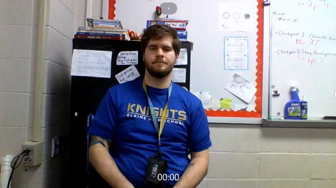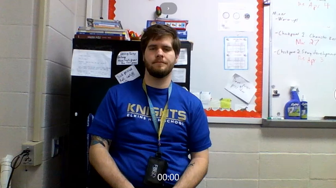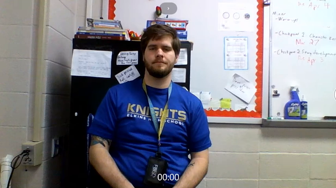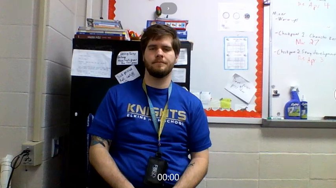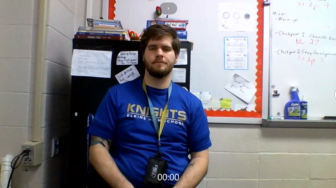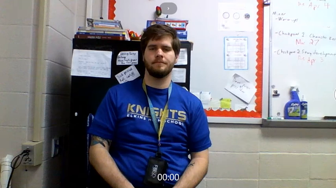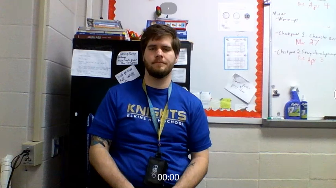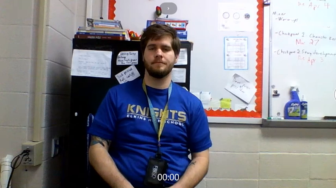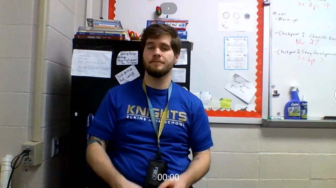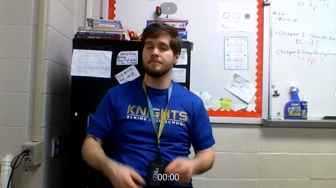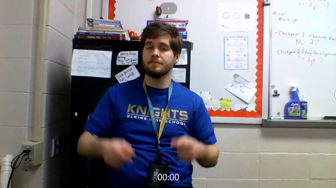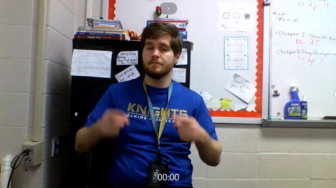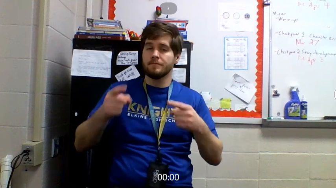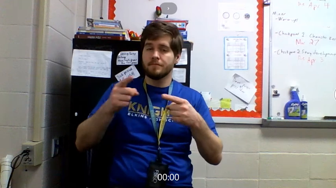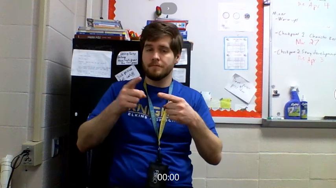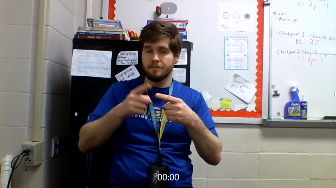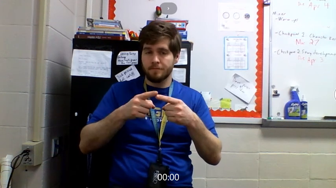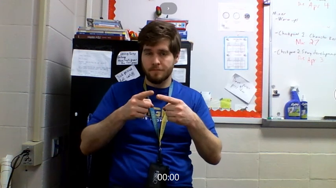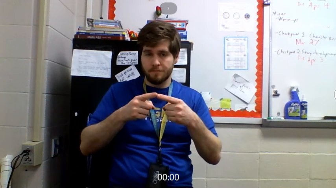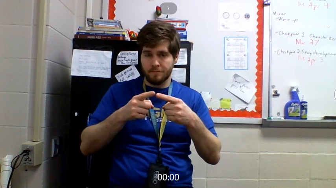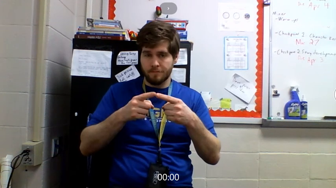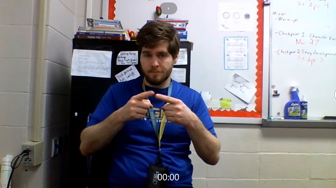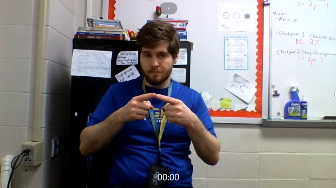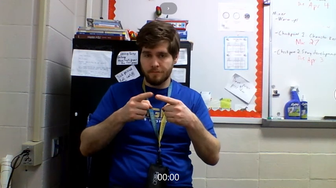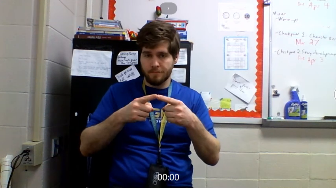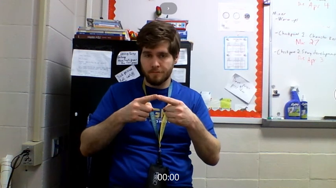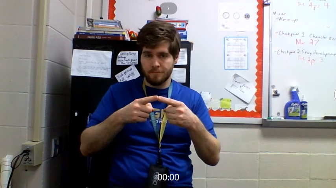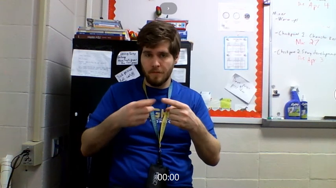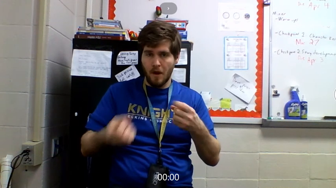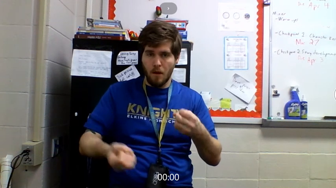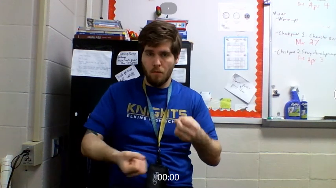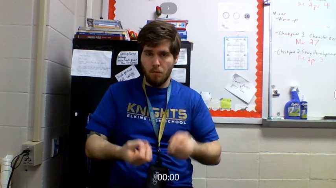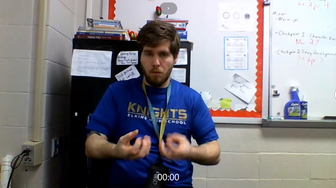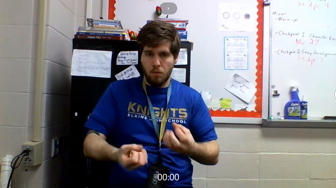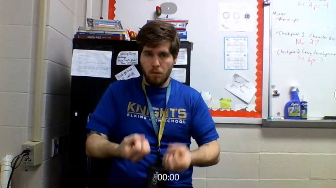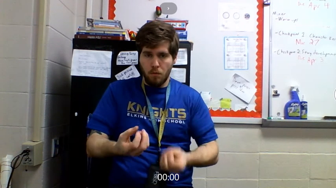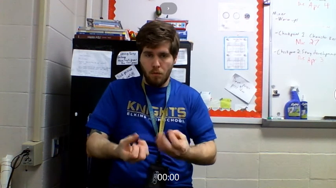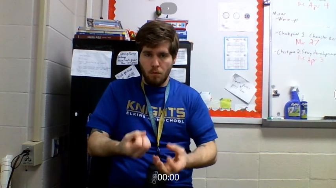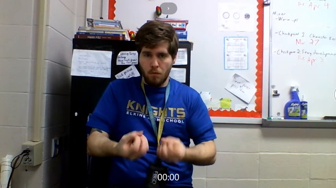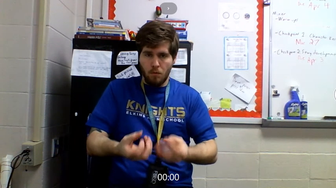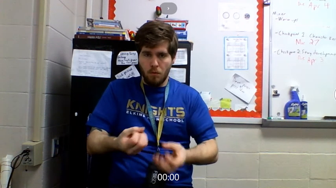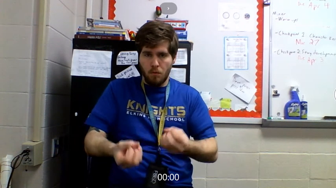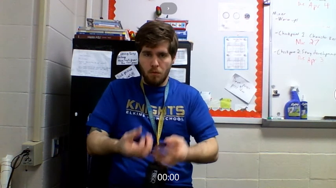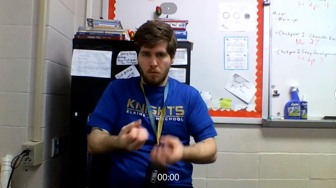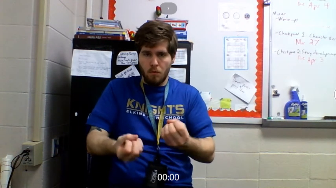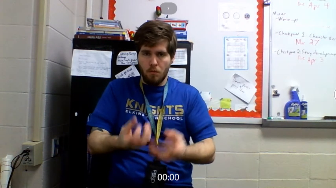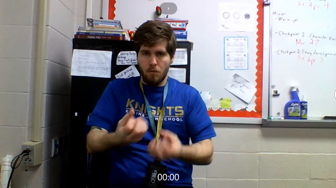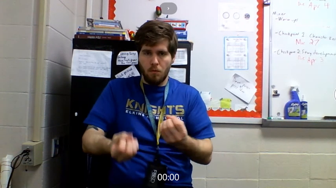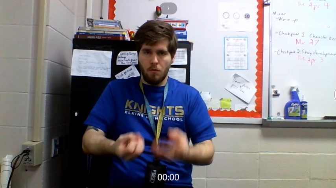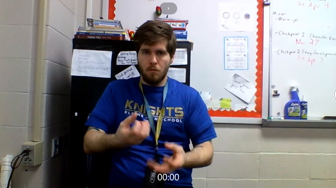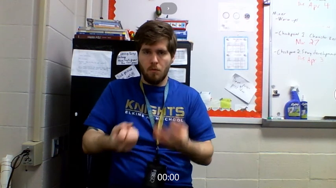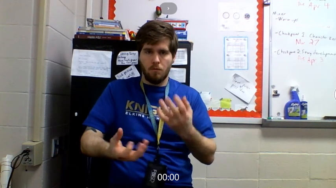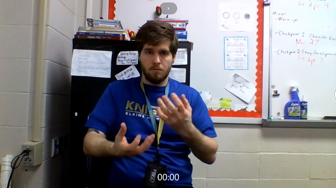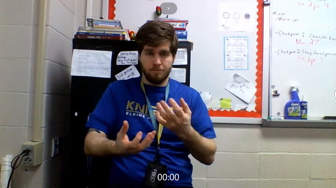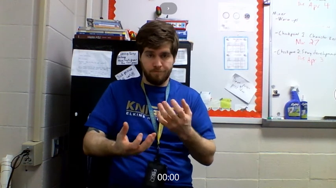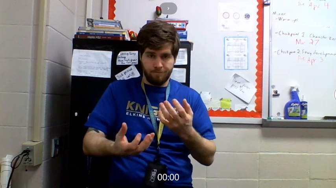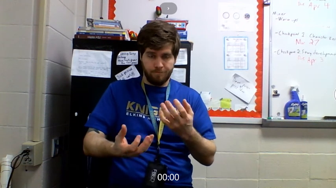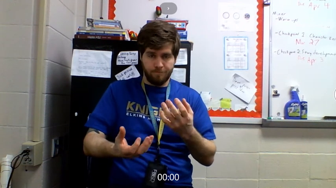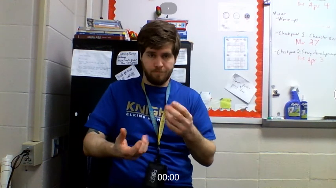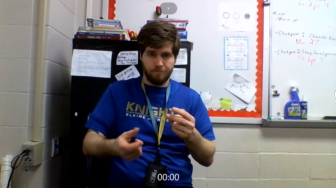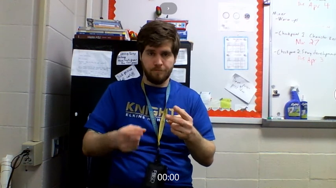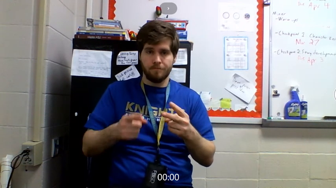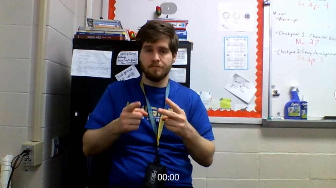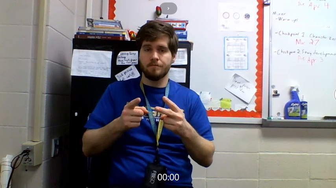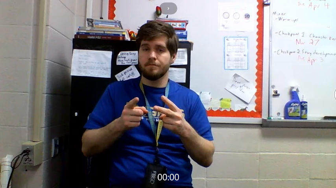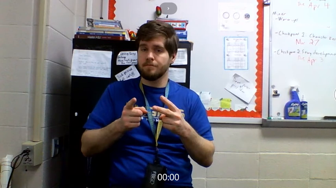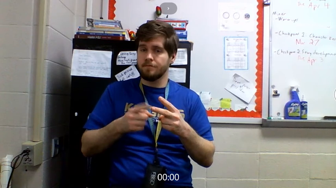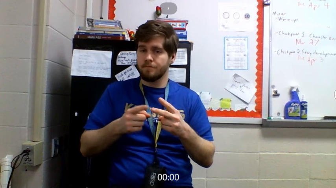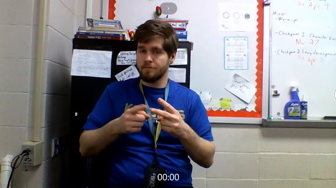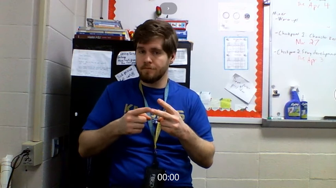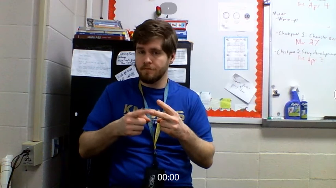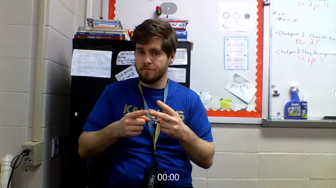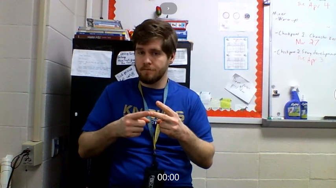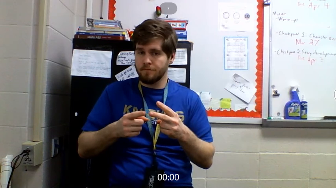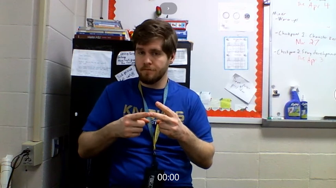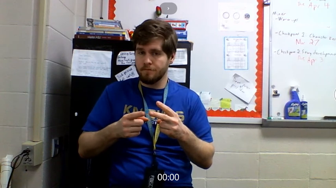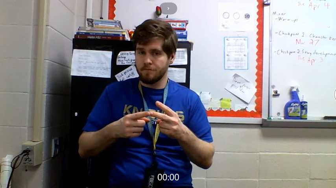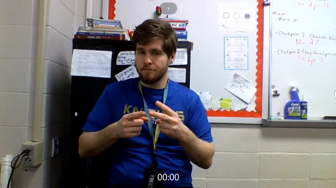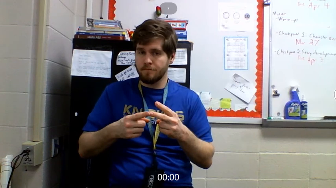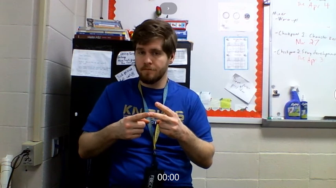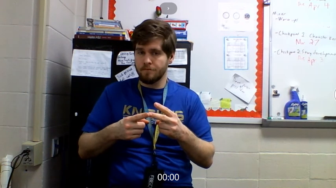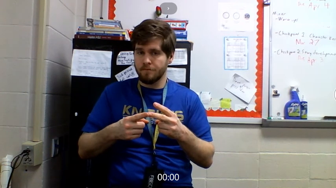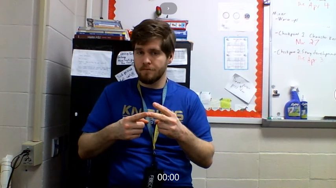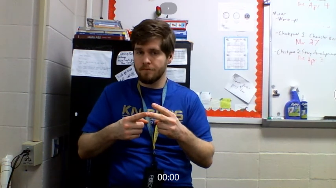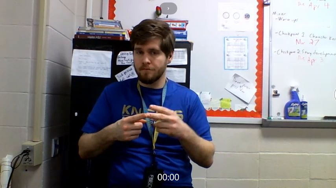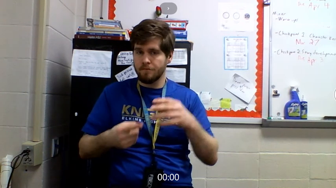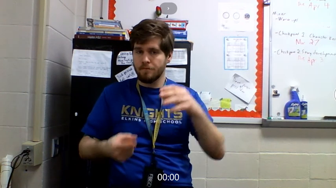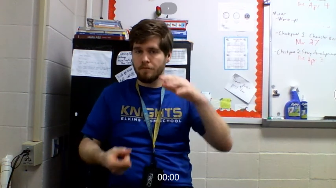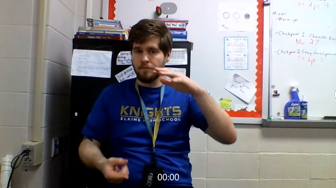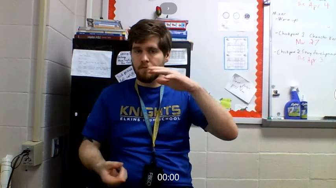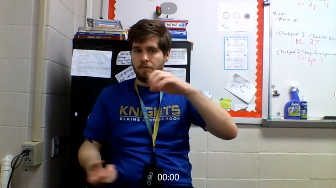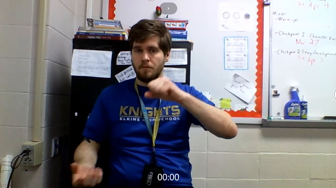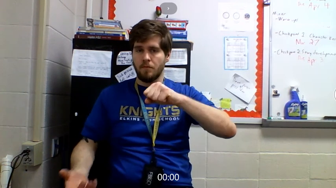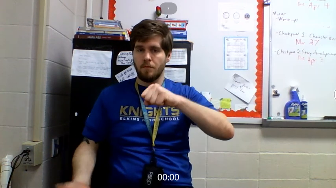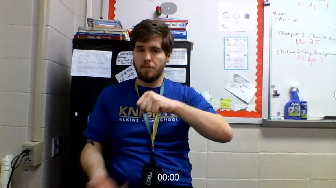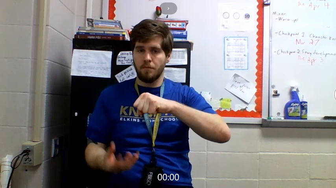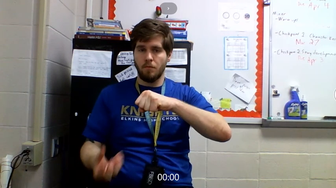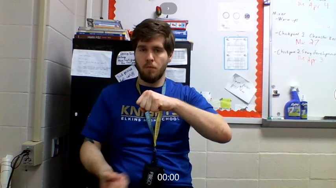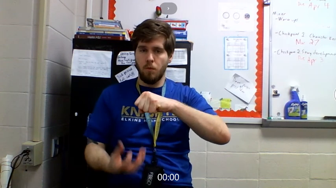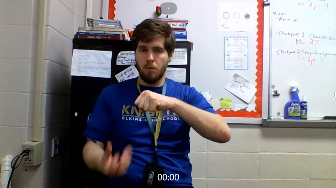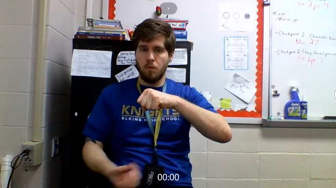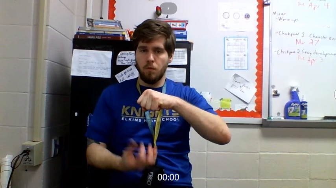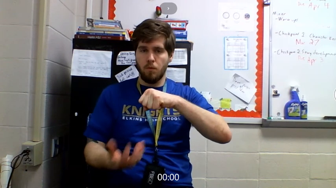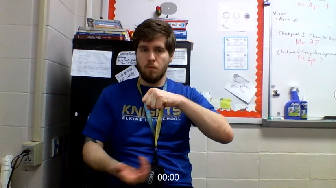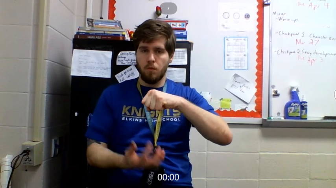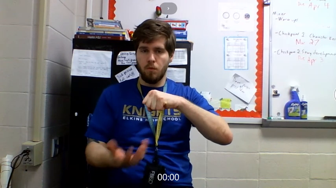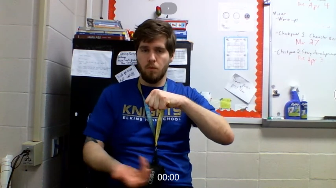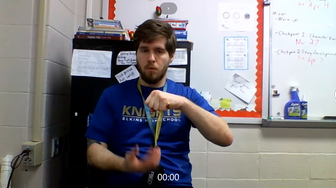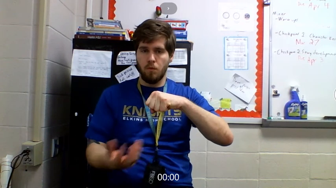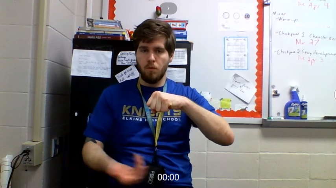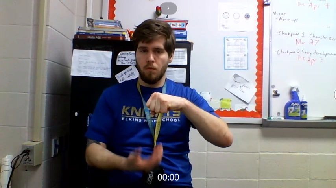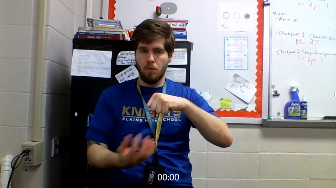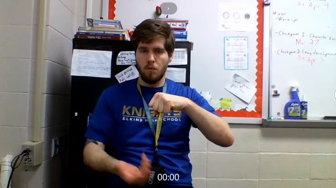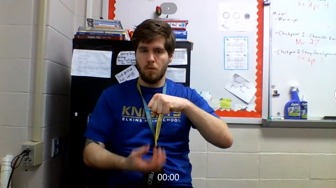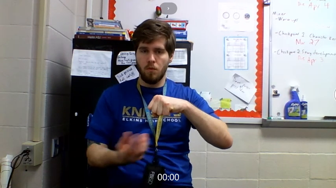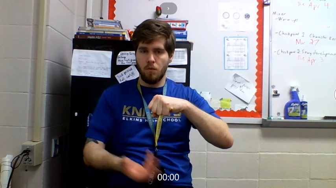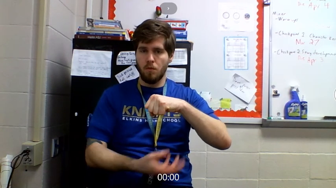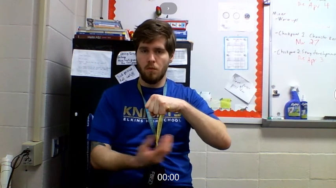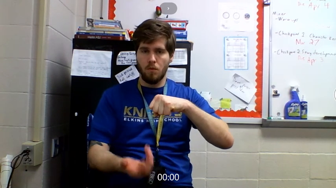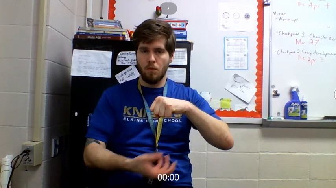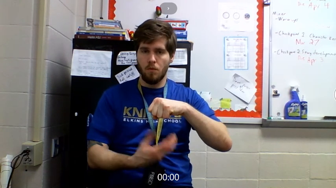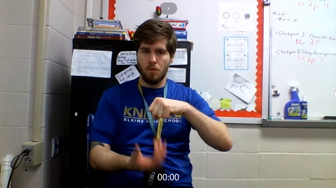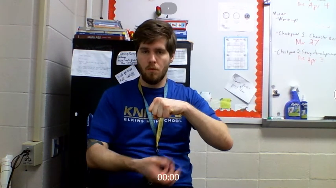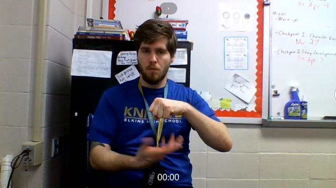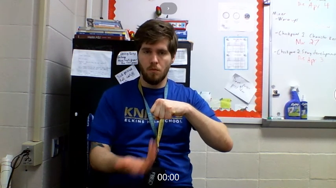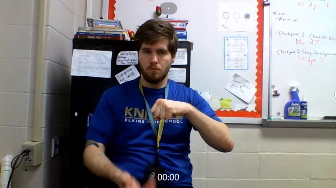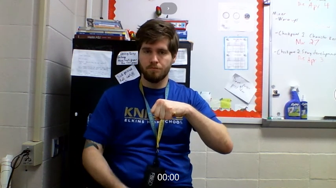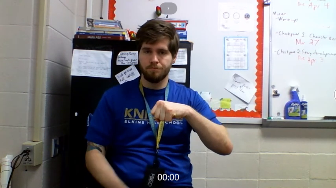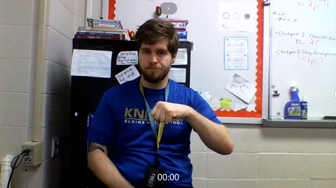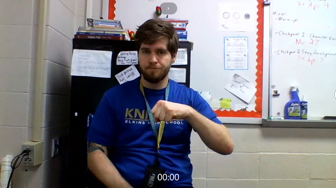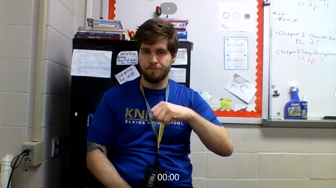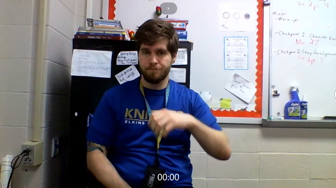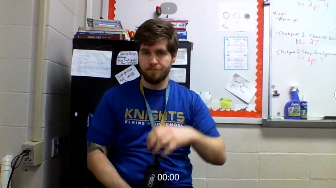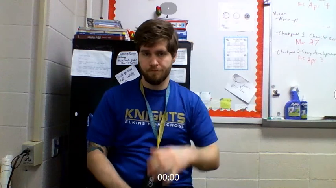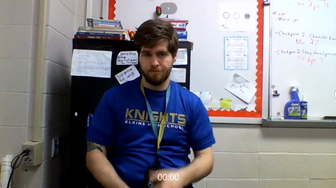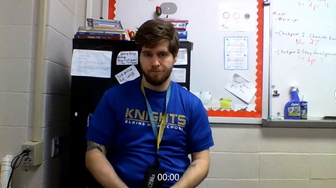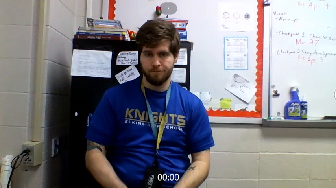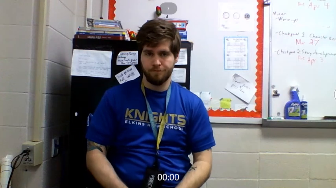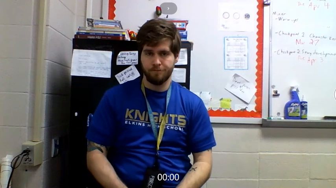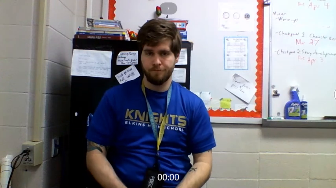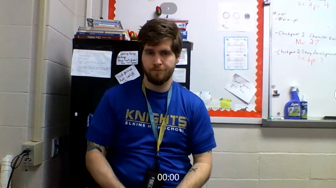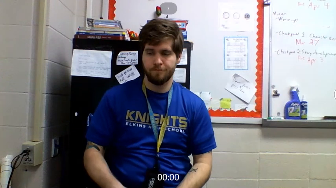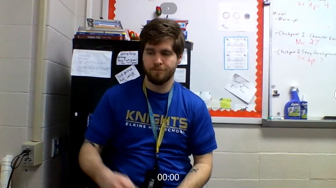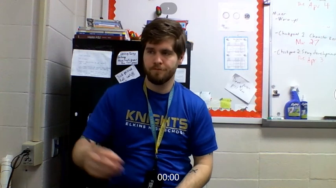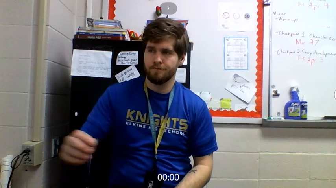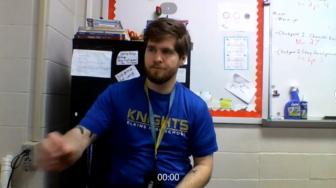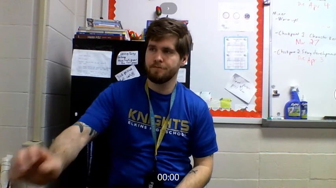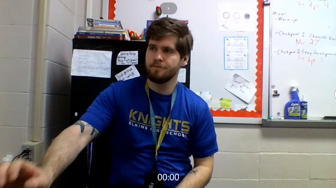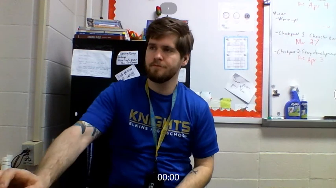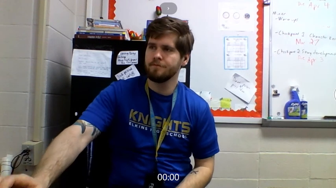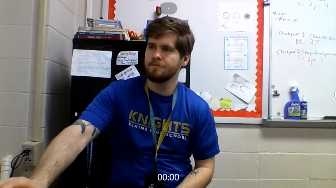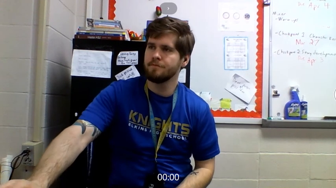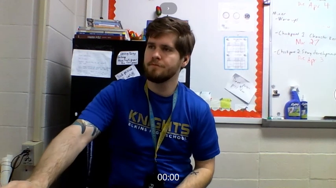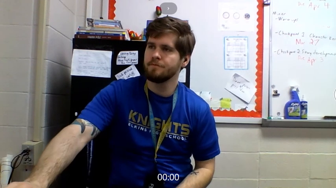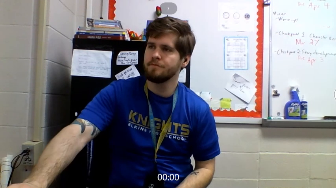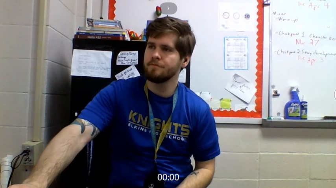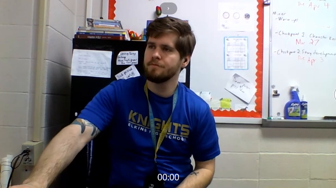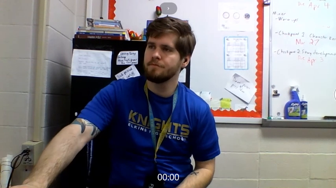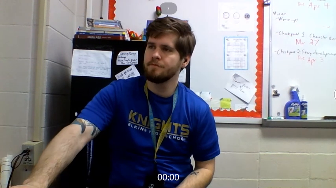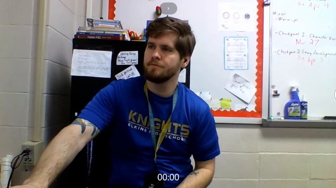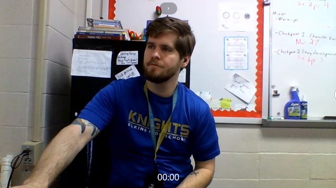Boil